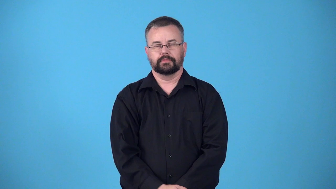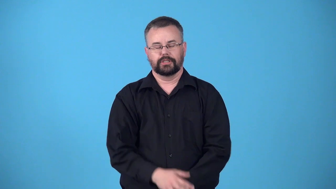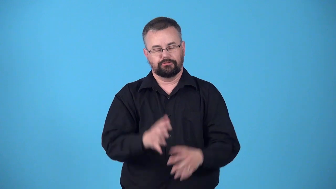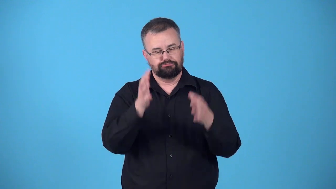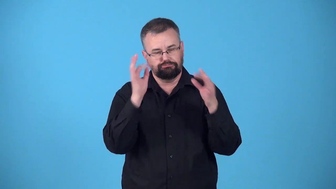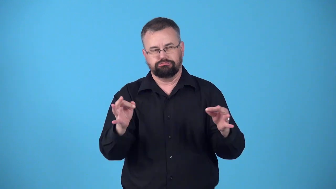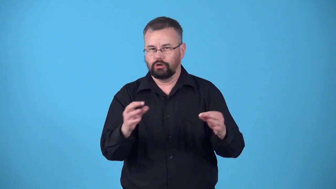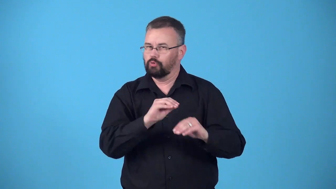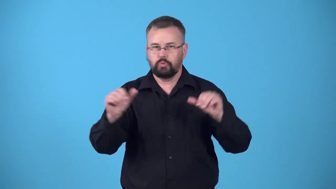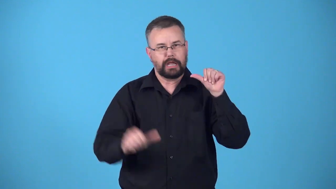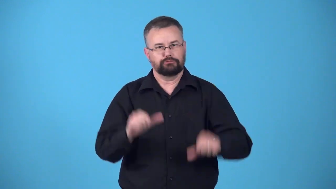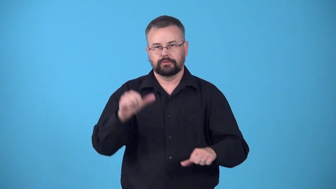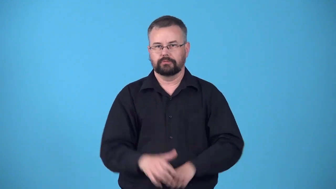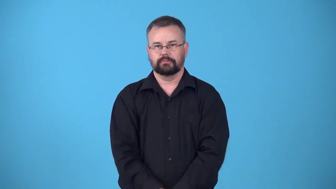dead to rights